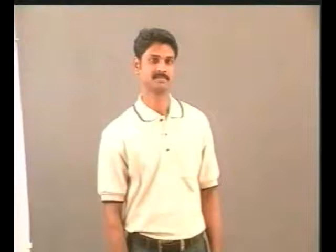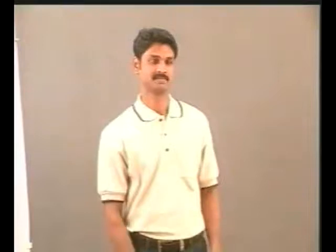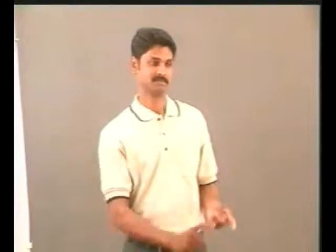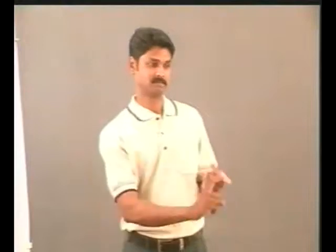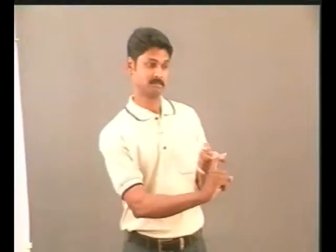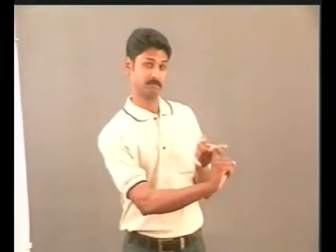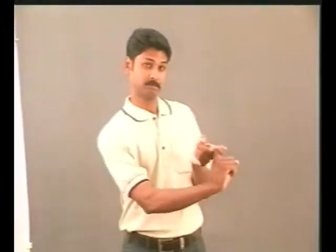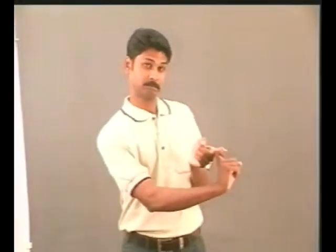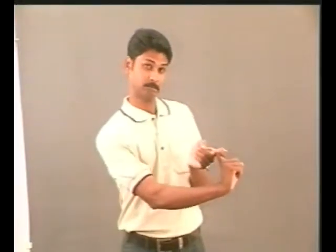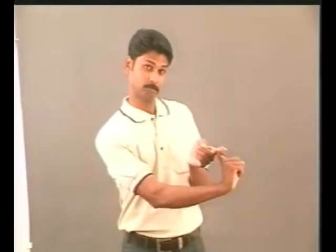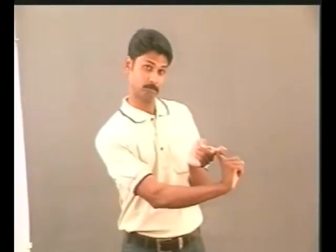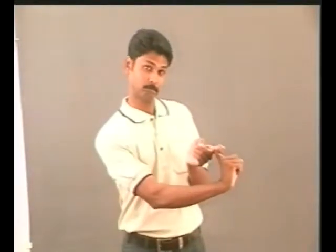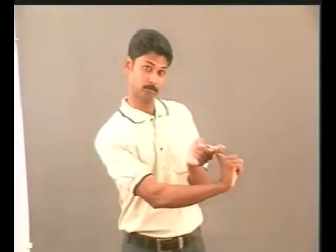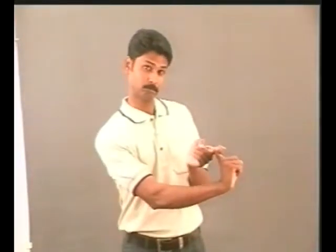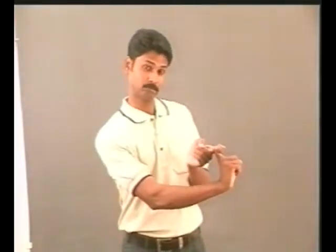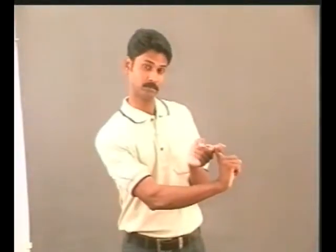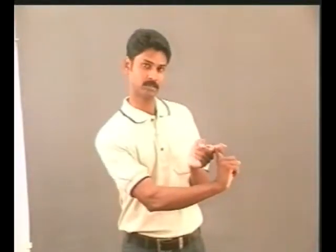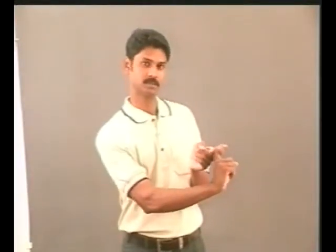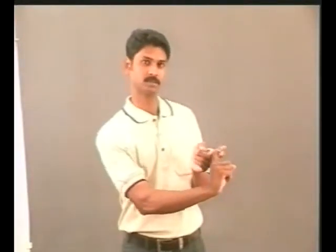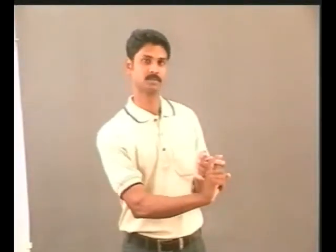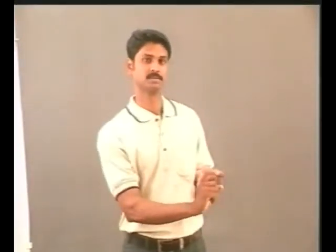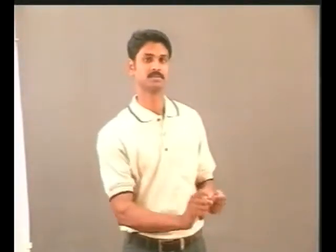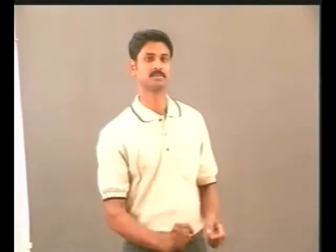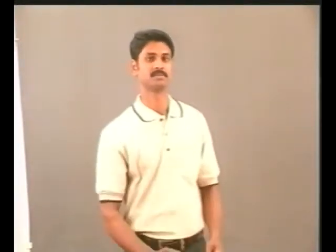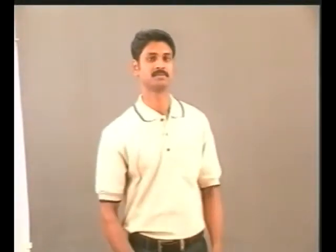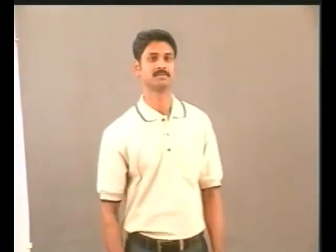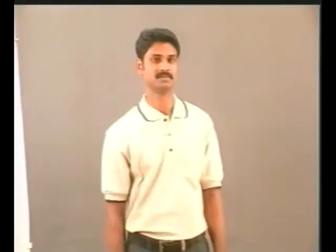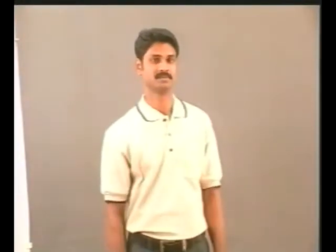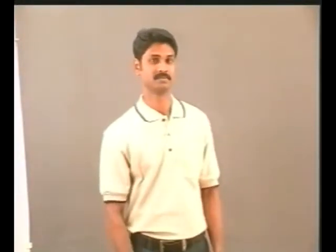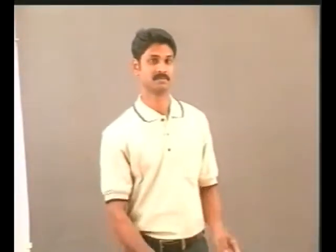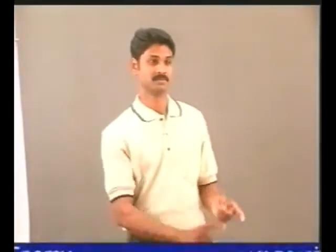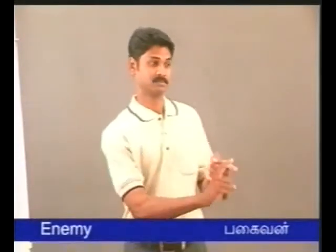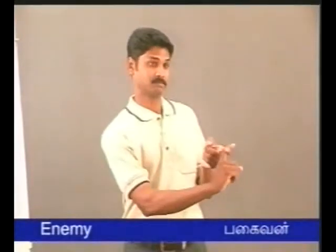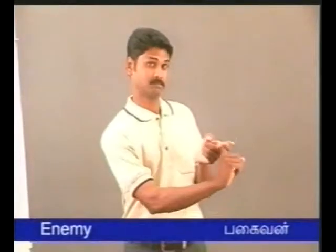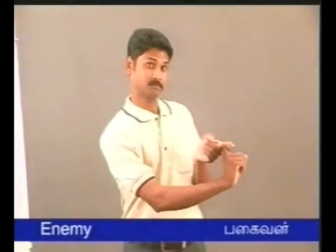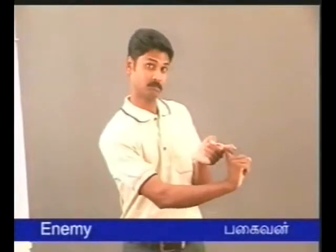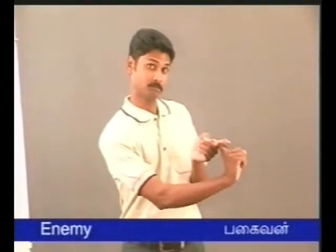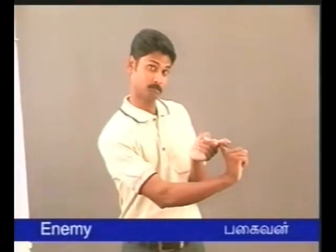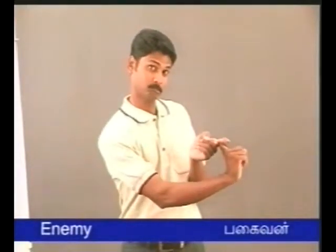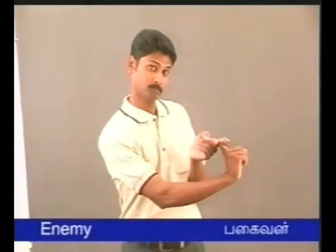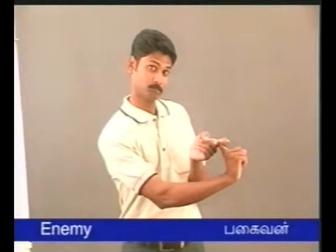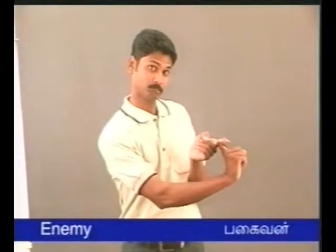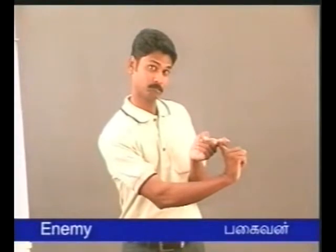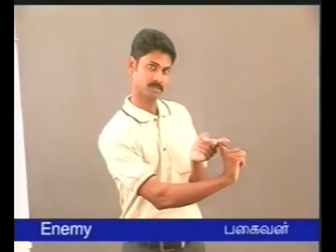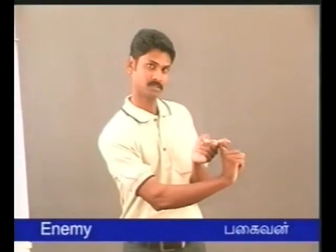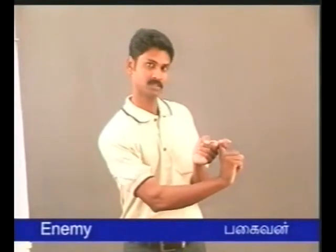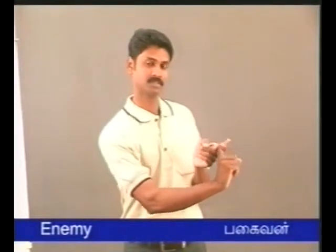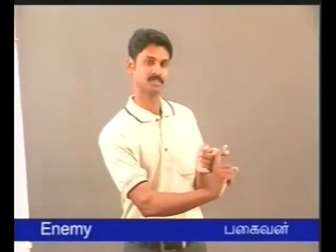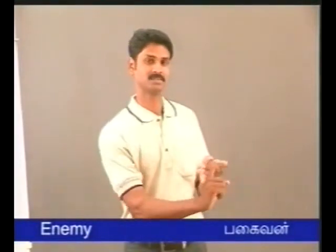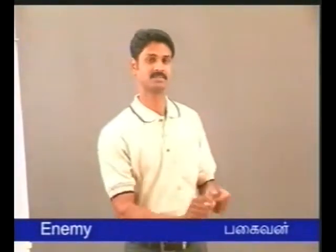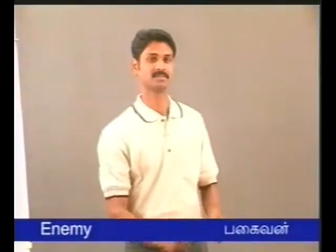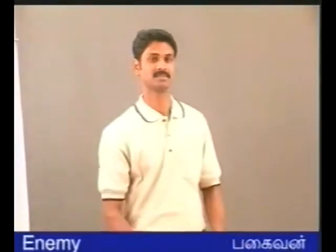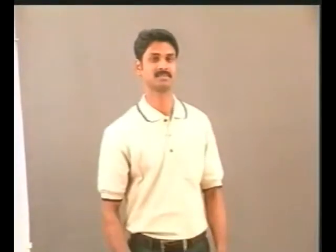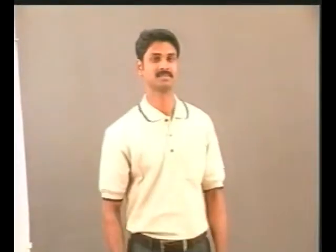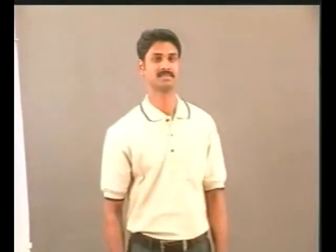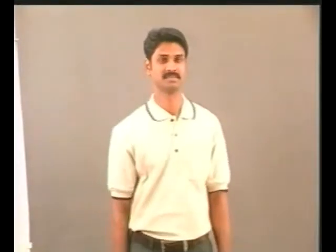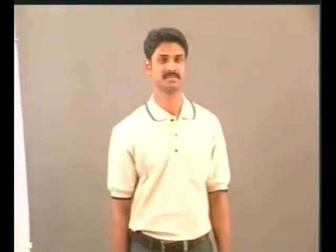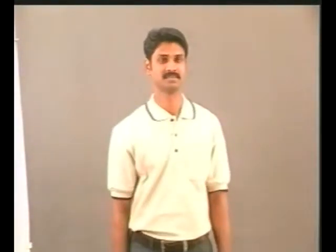enemy